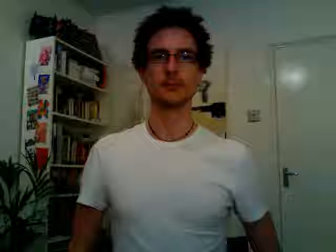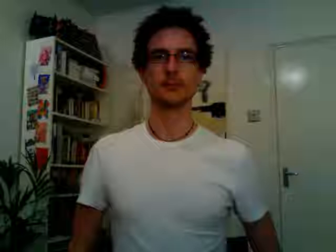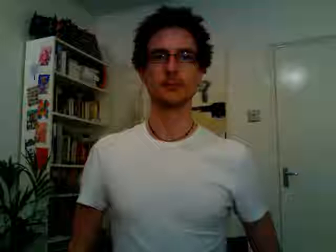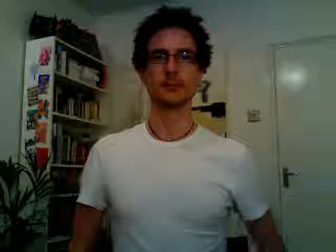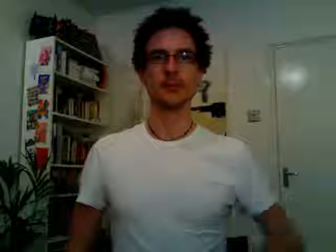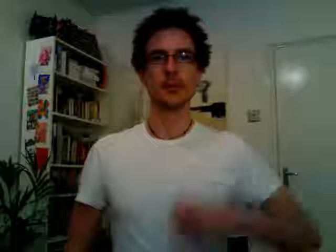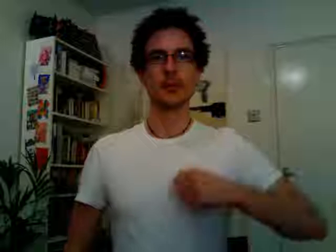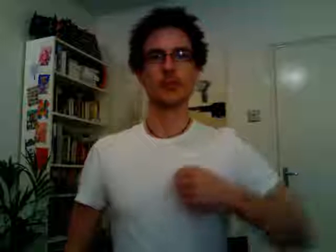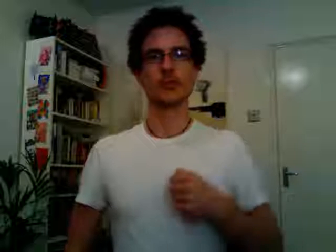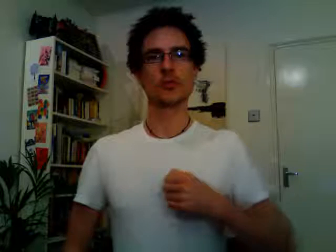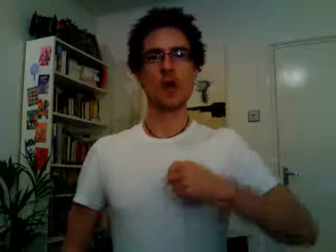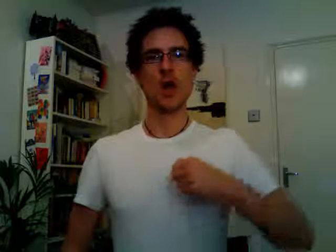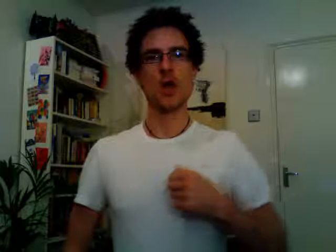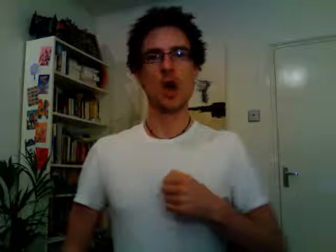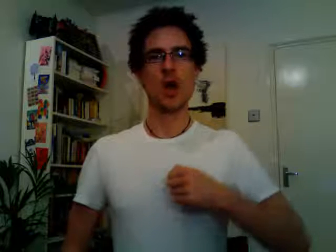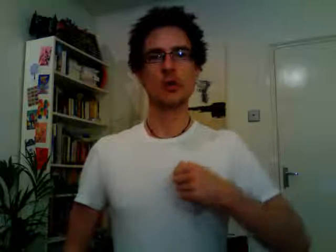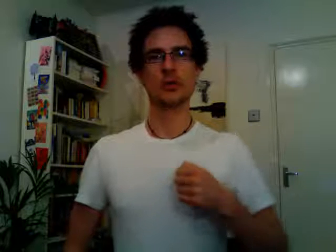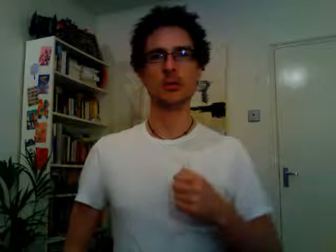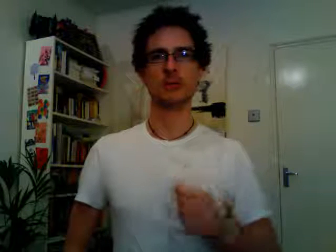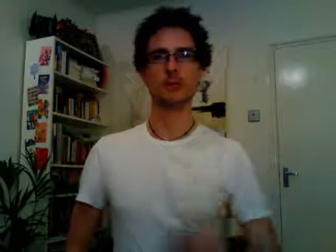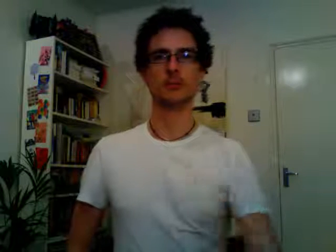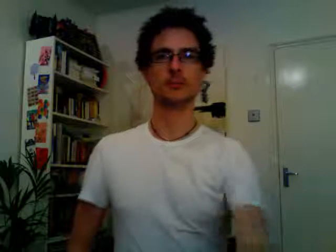scotland